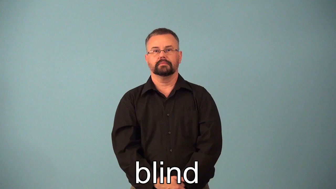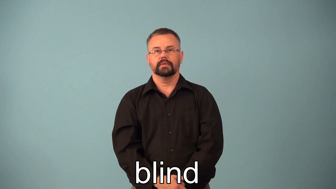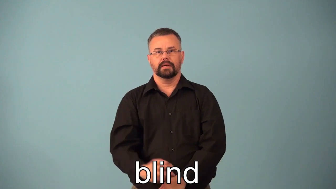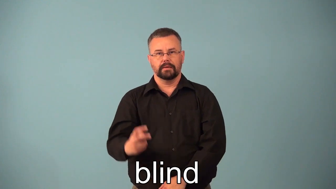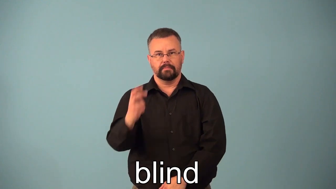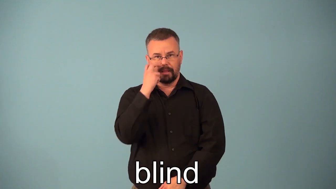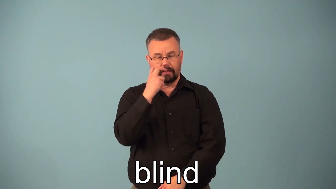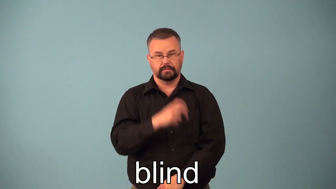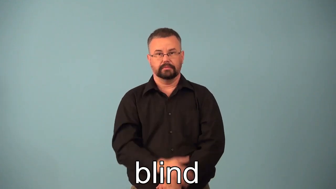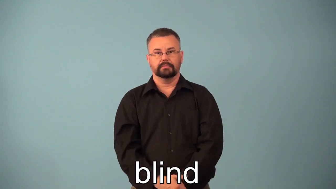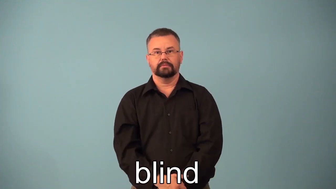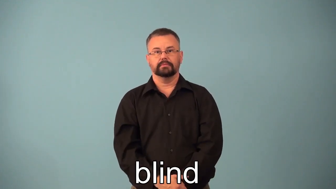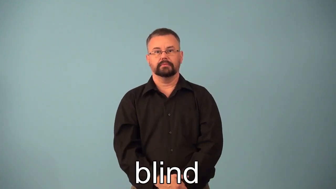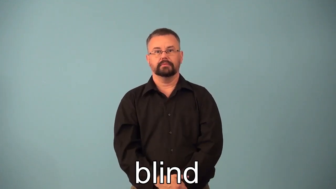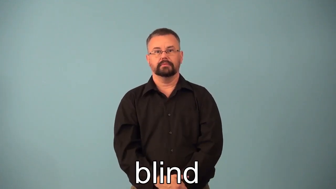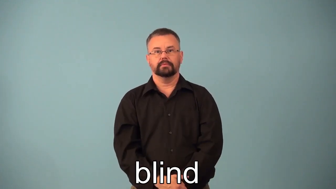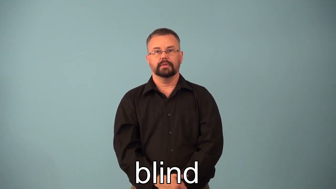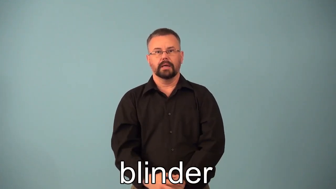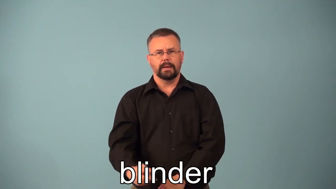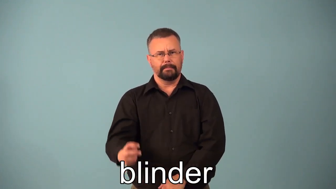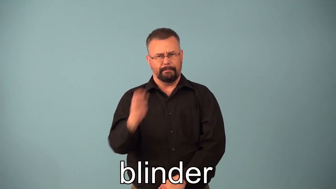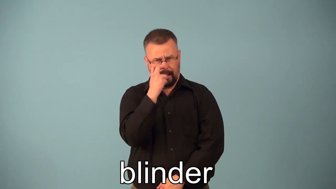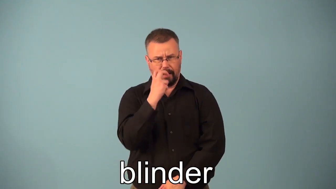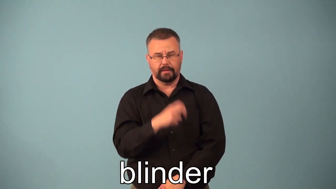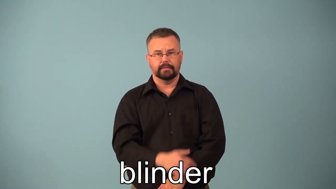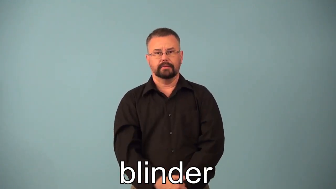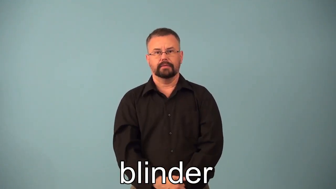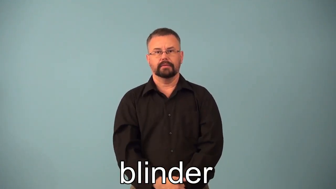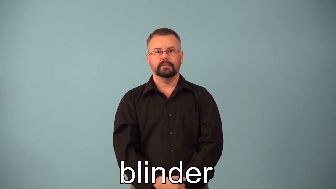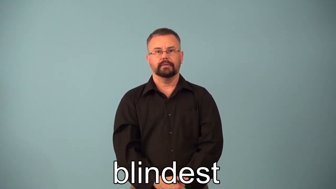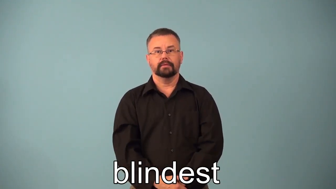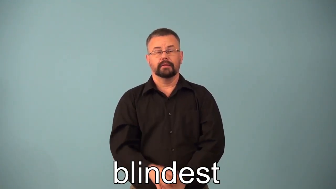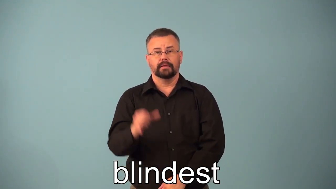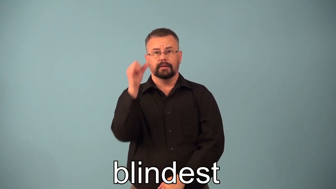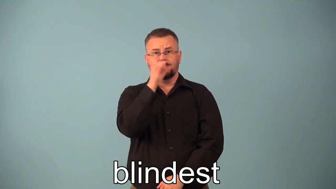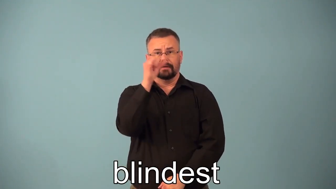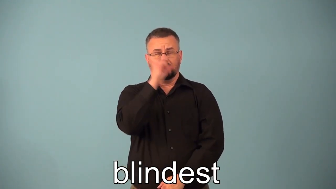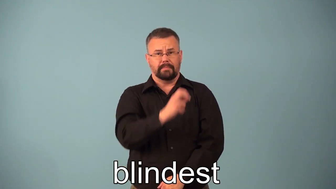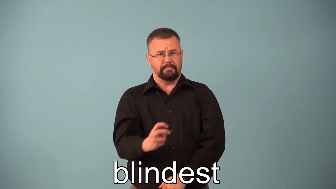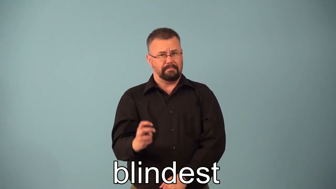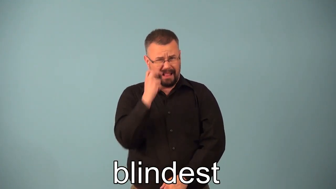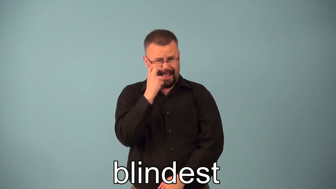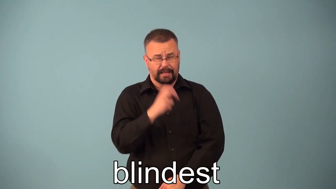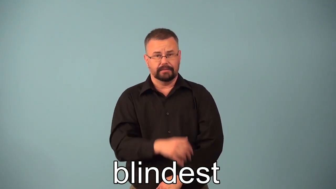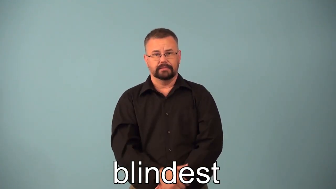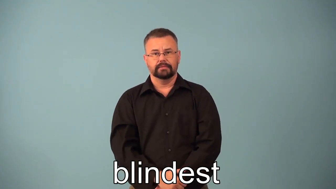blinder,blindest